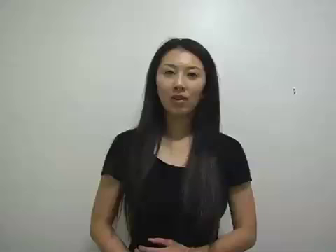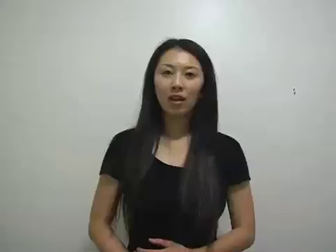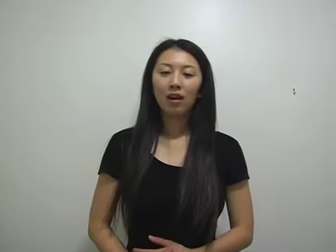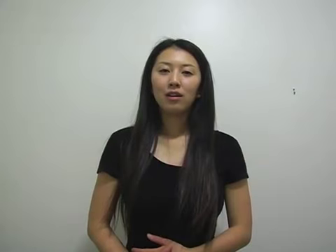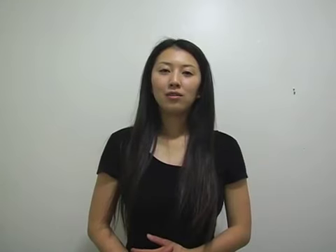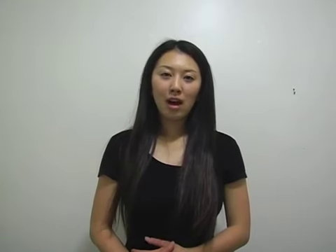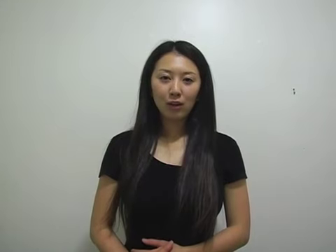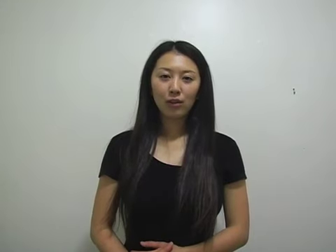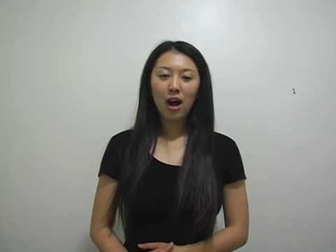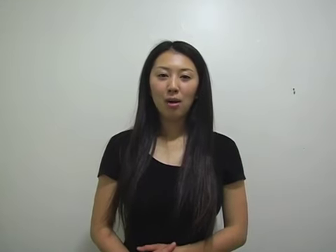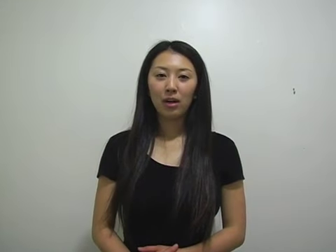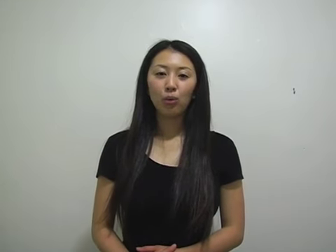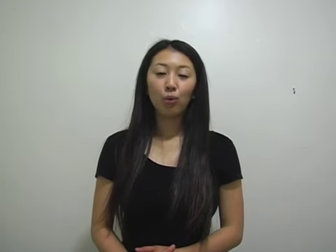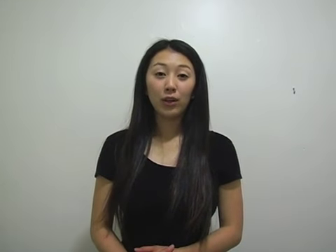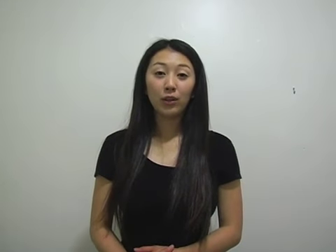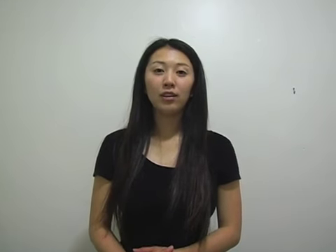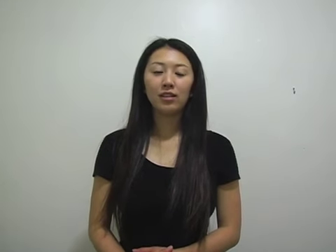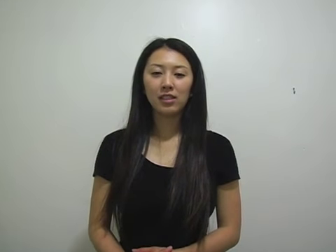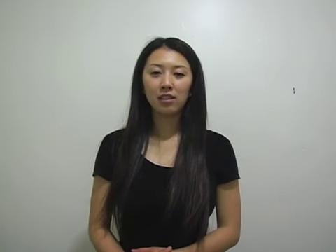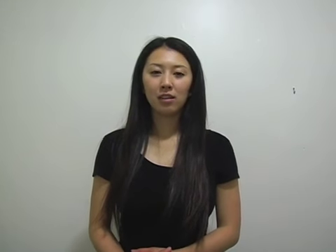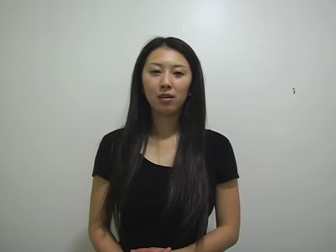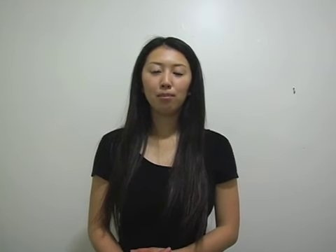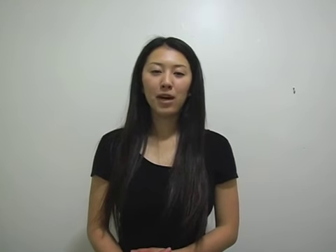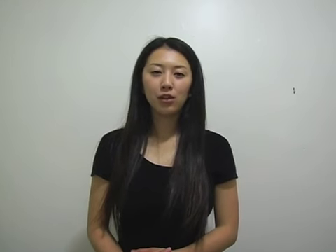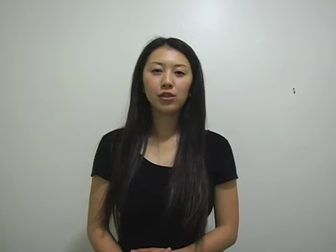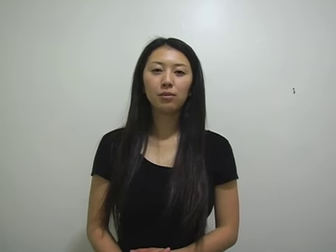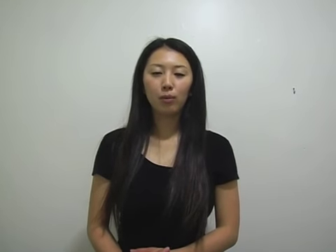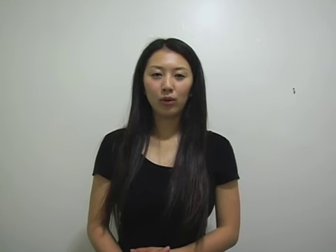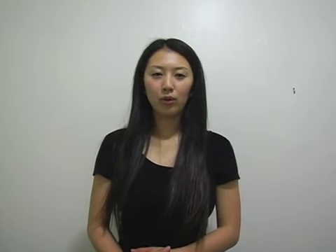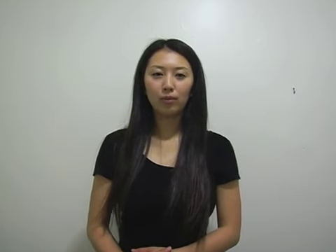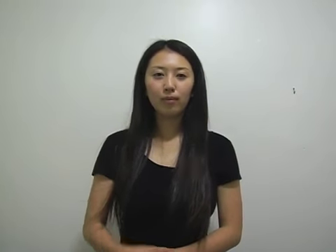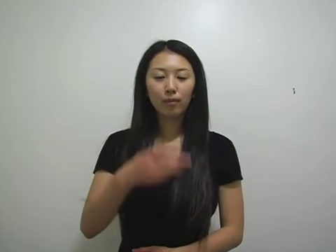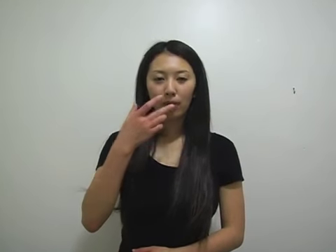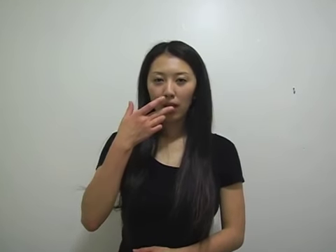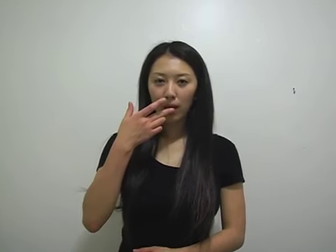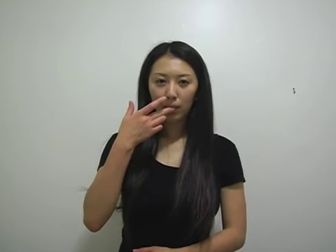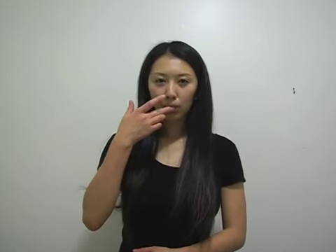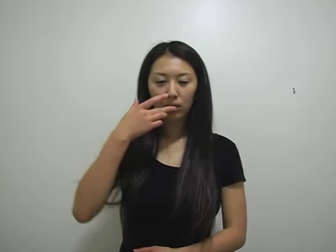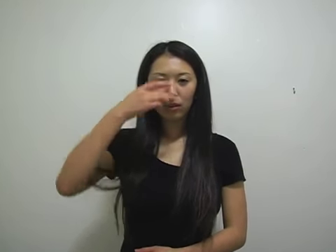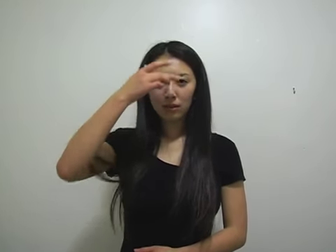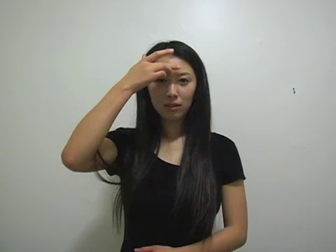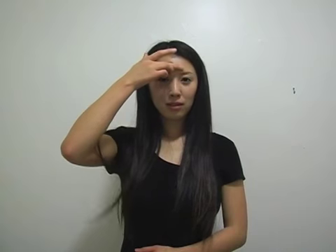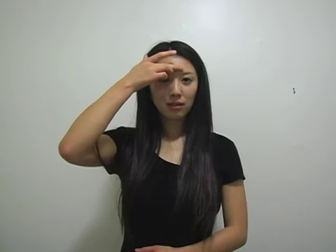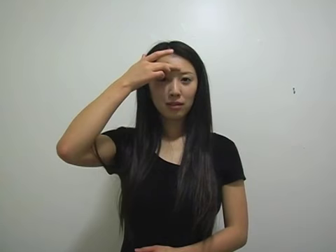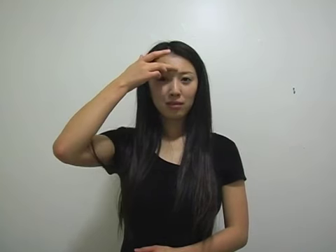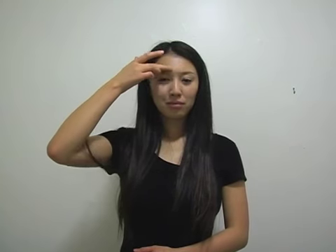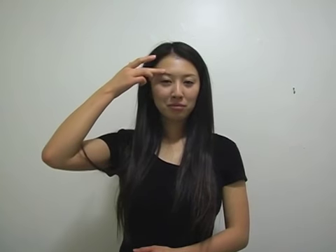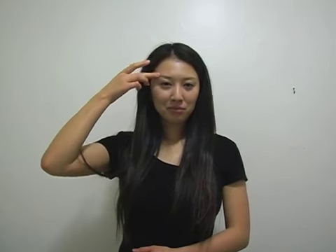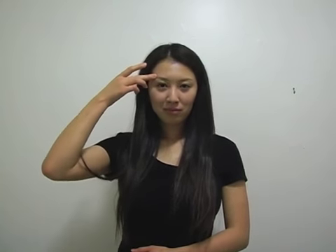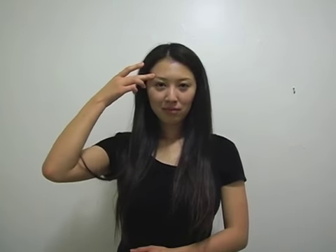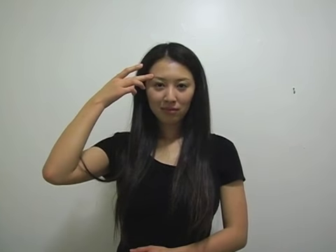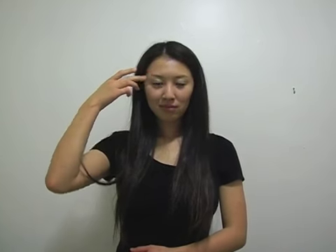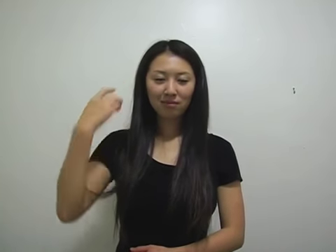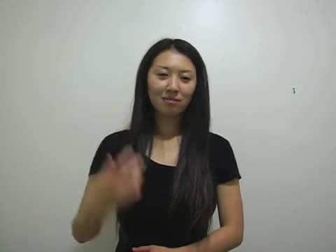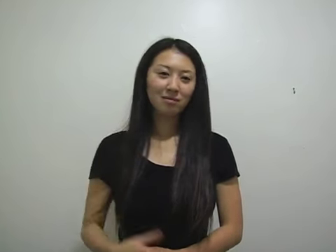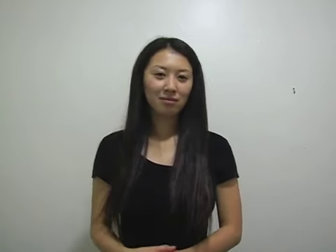Doubt